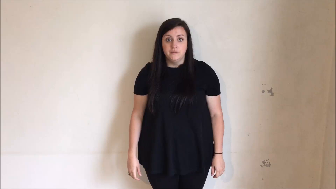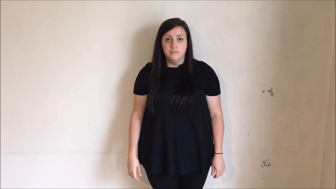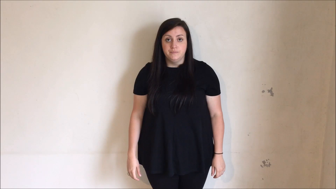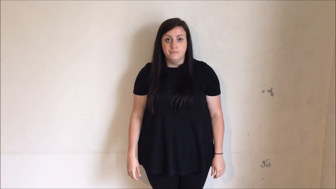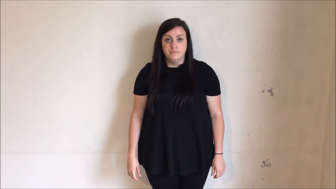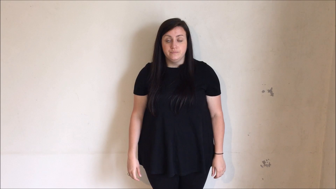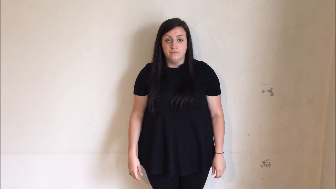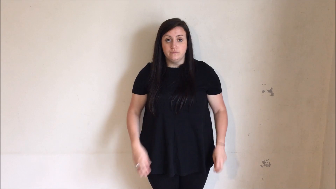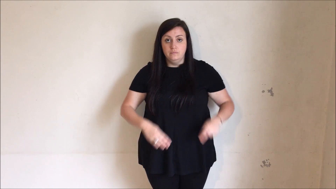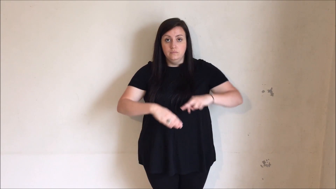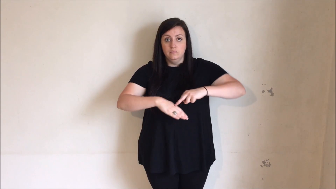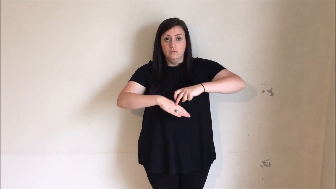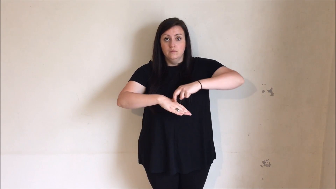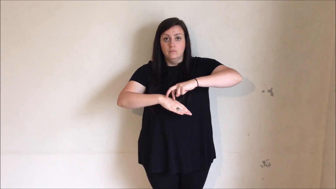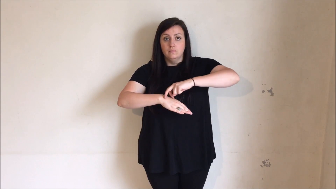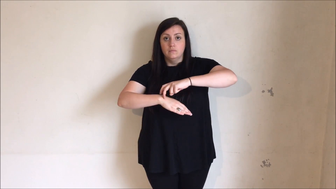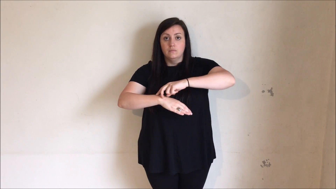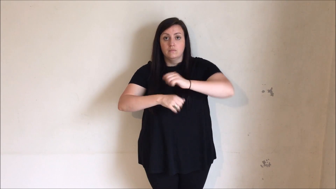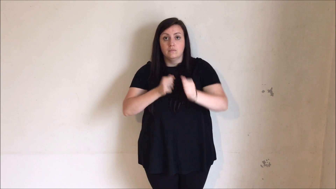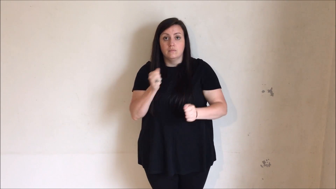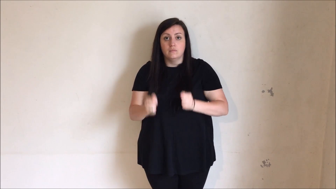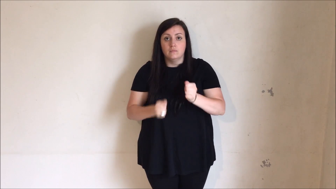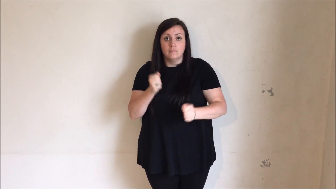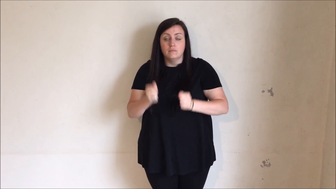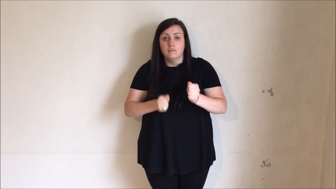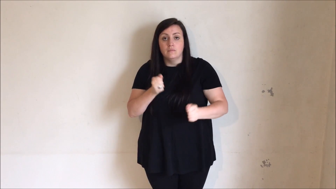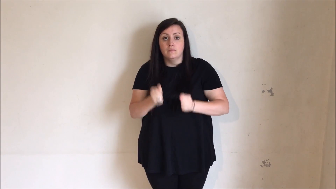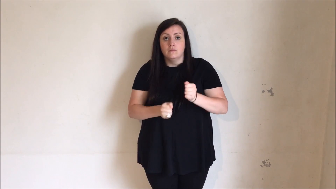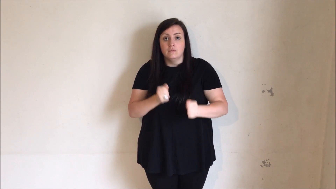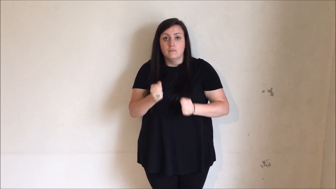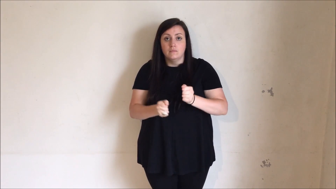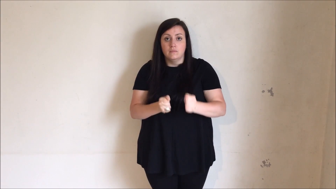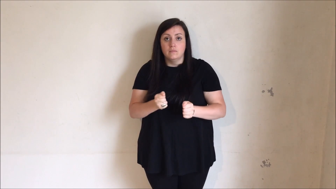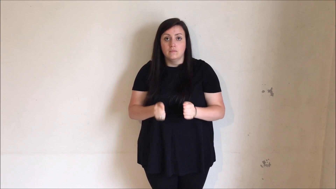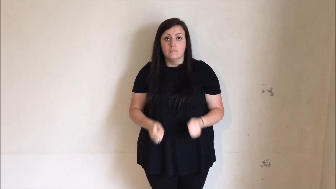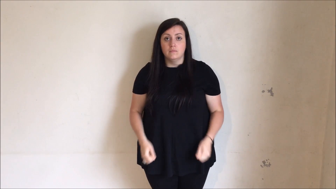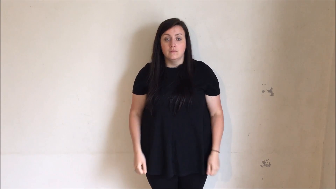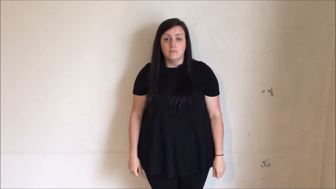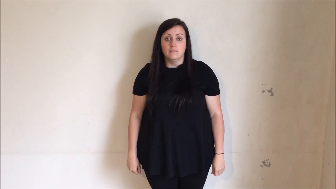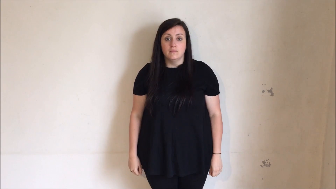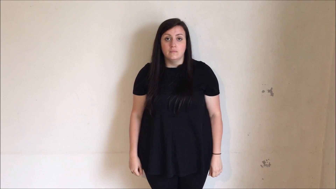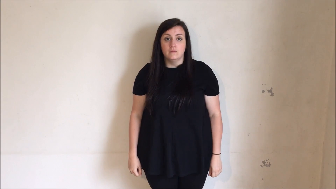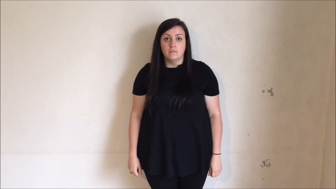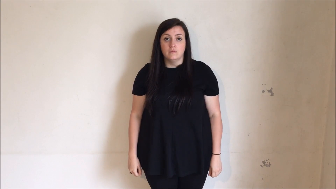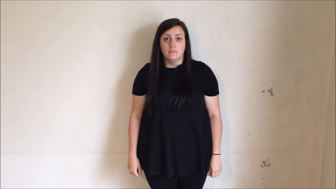to travel